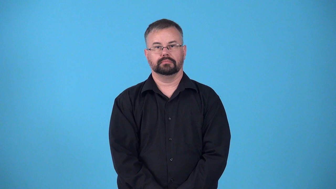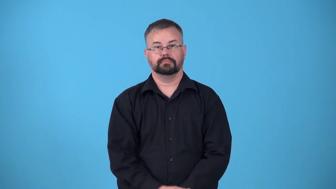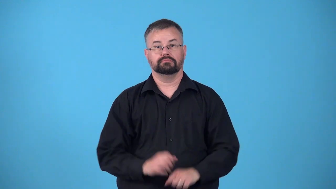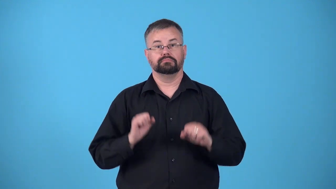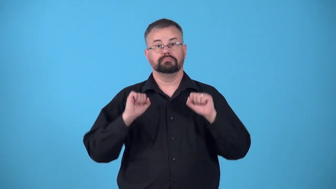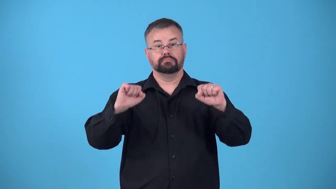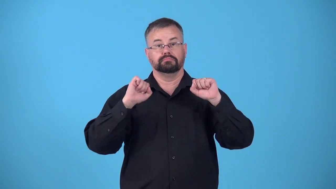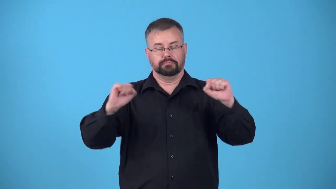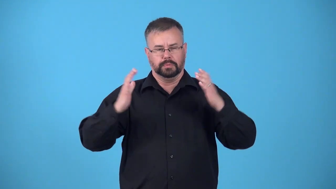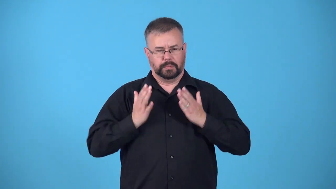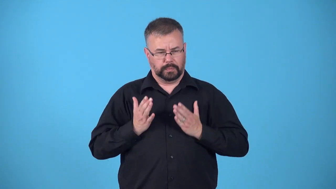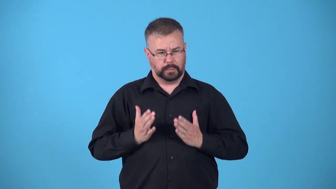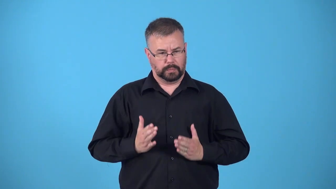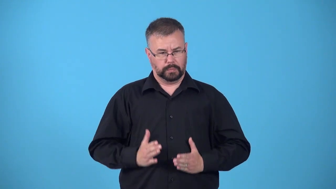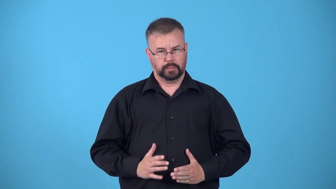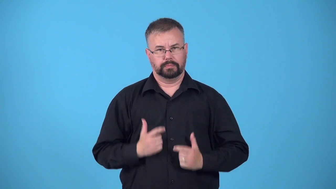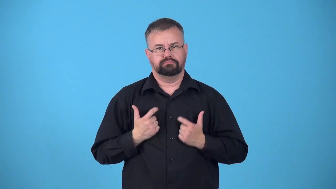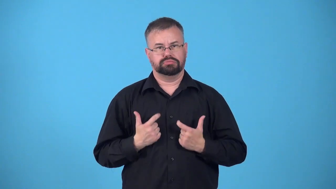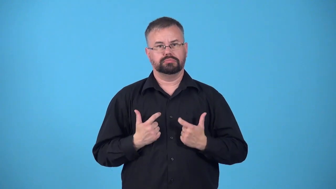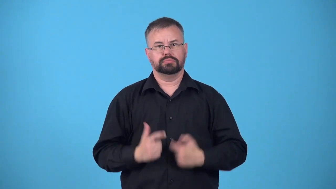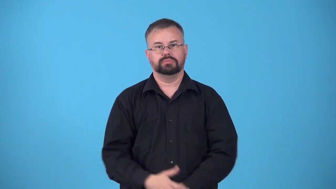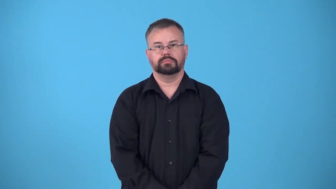tone up